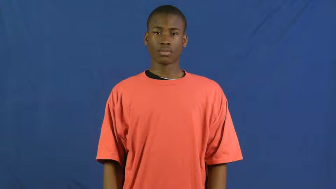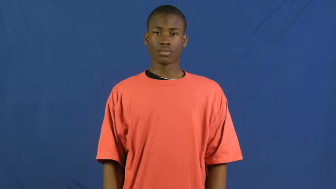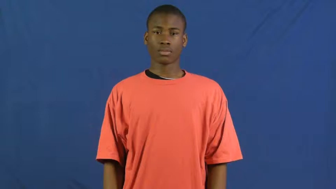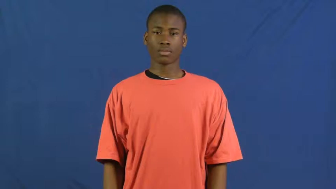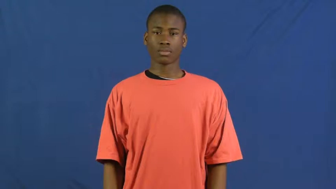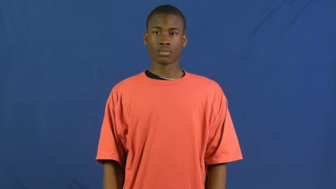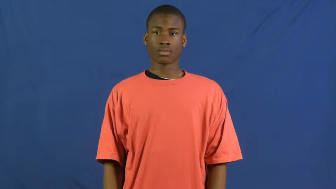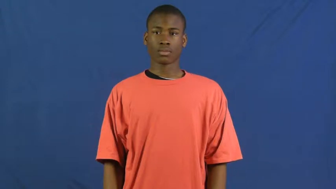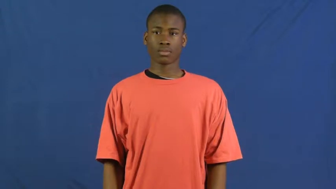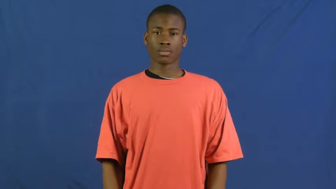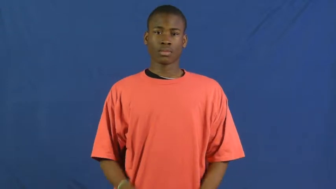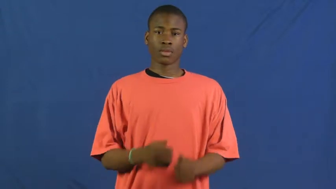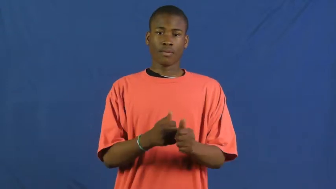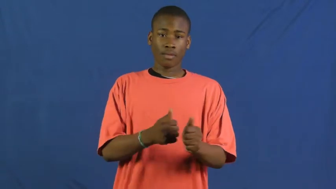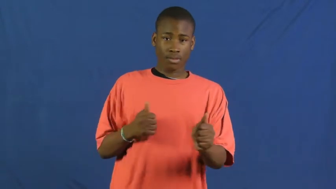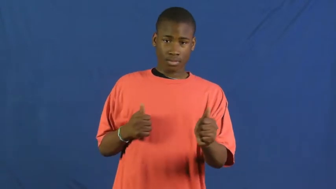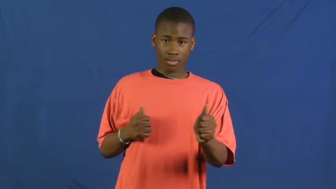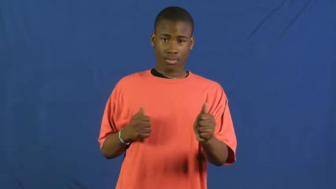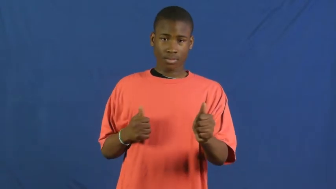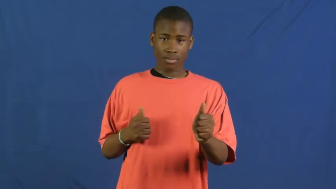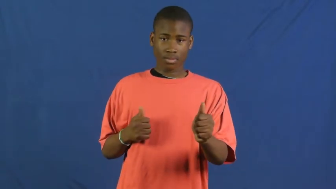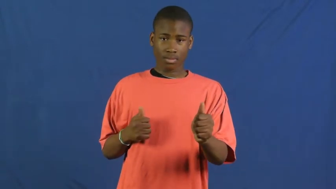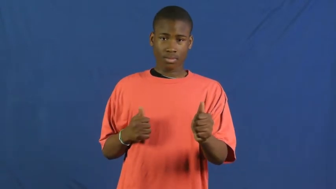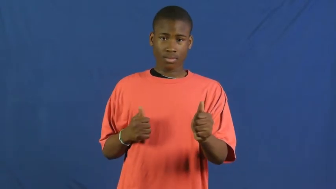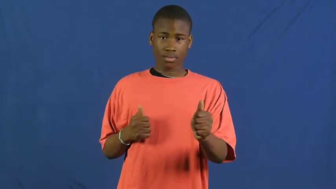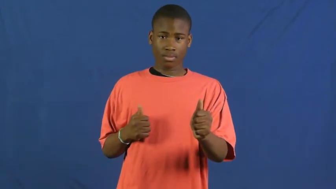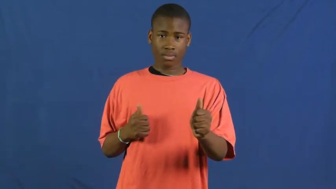hang back,hang back from